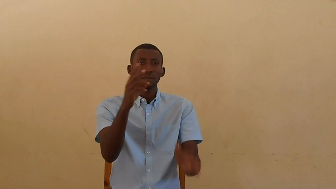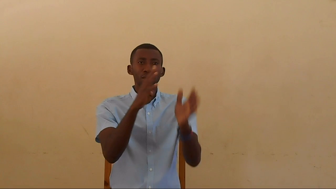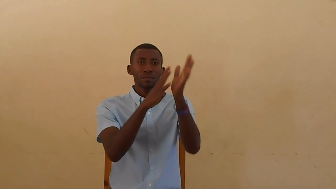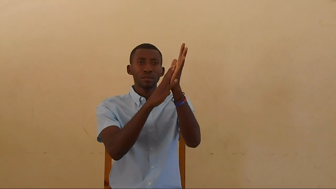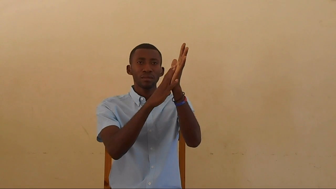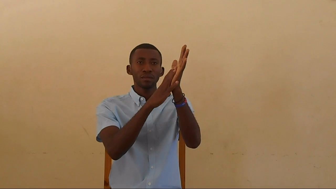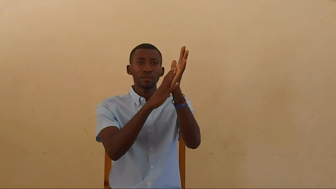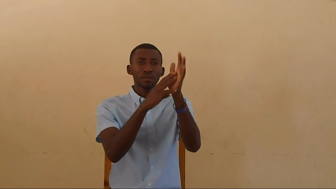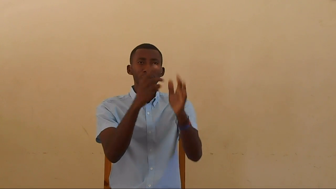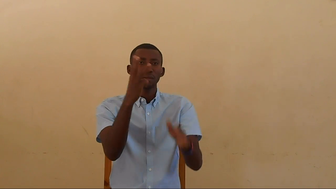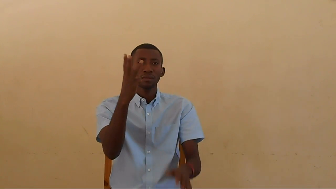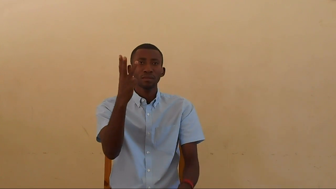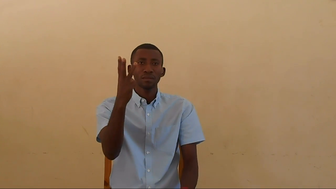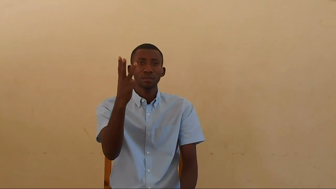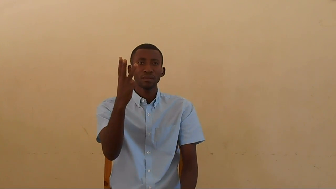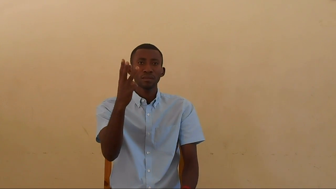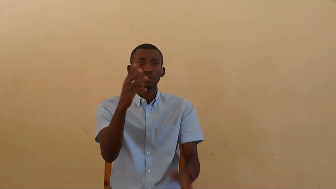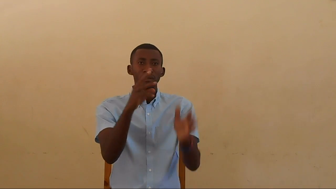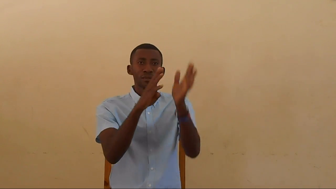number93